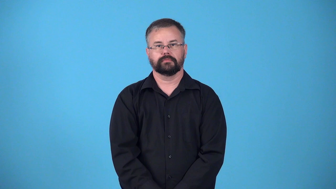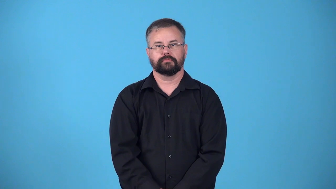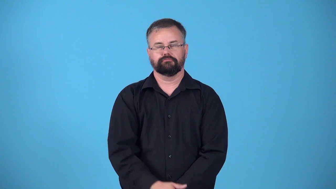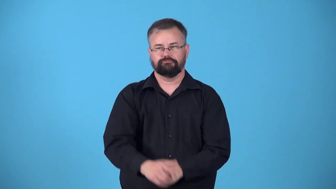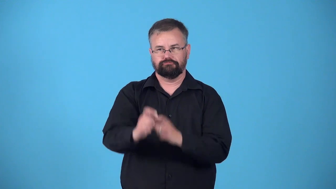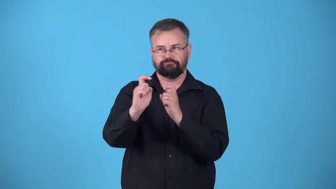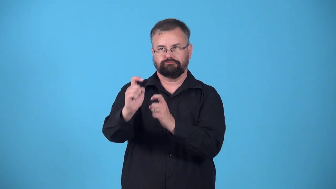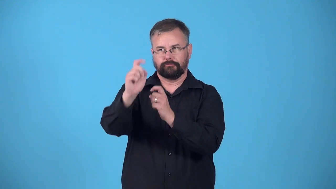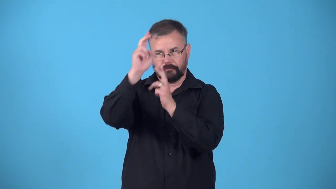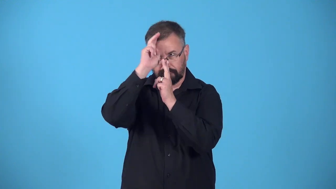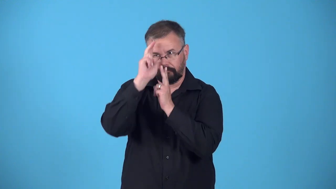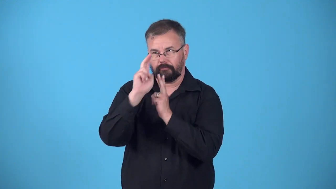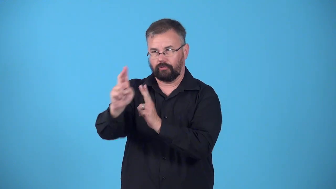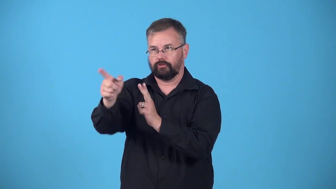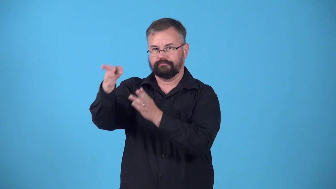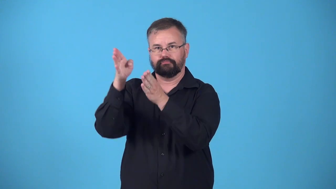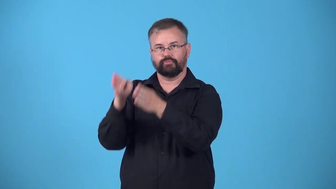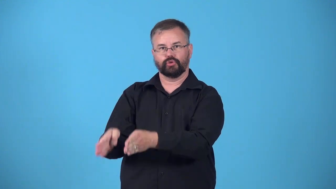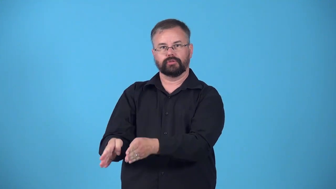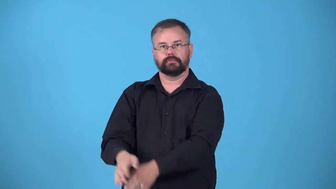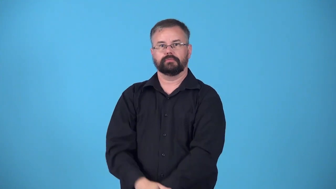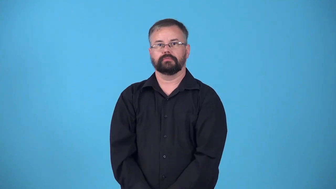ennoble